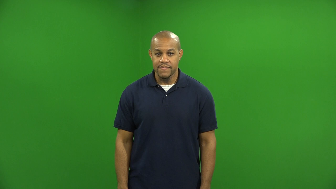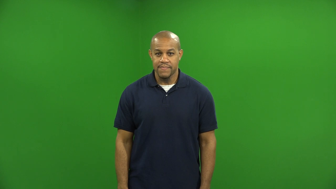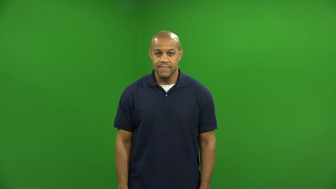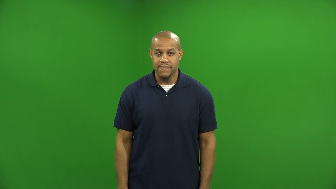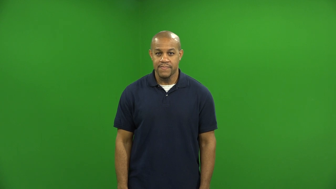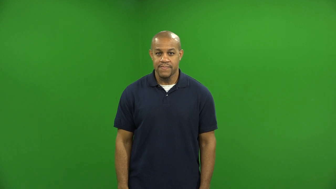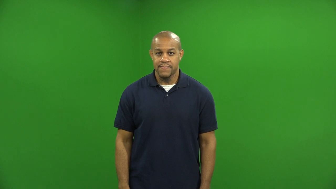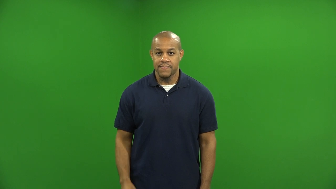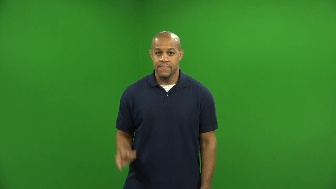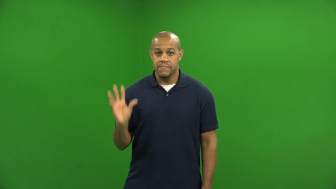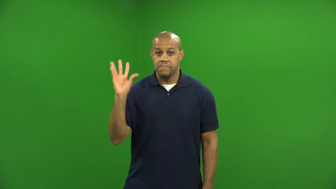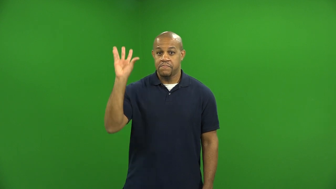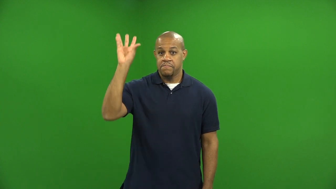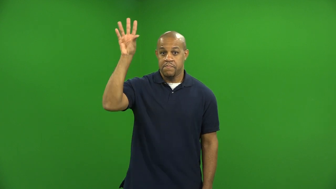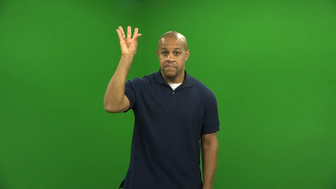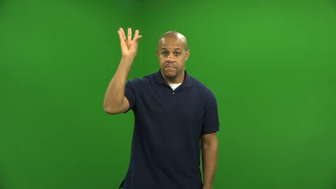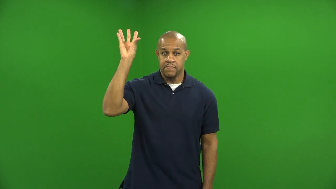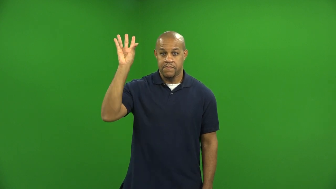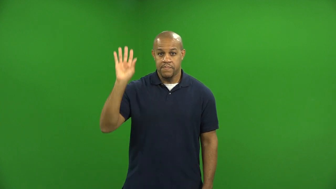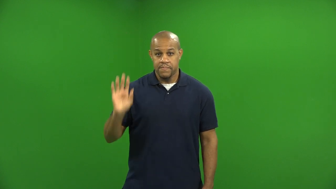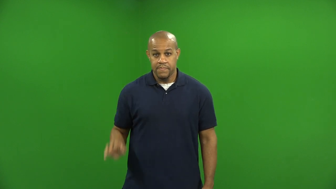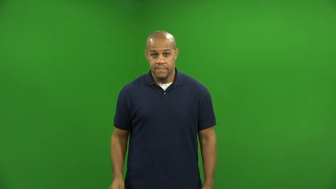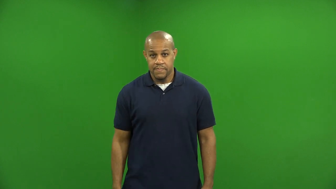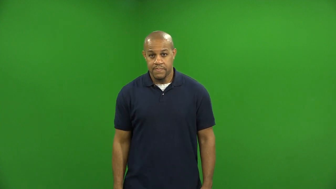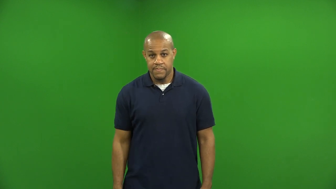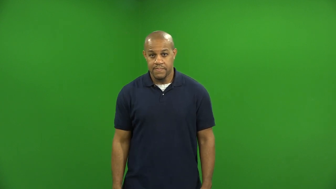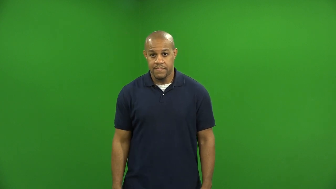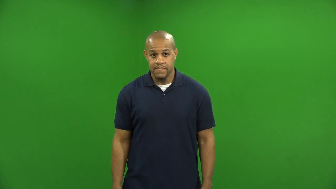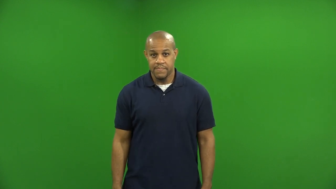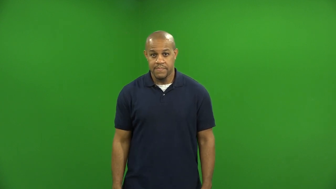Dink